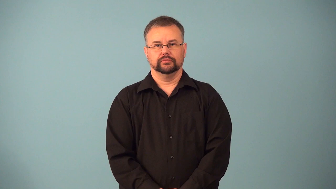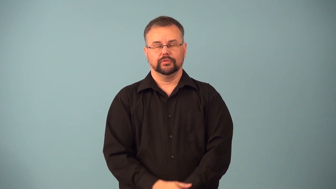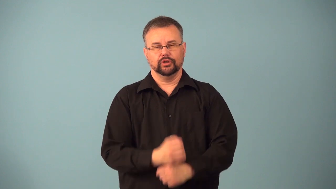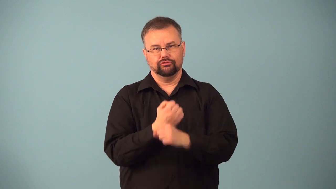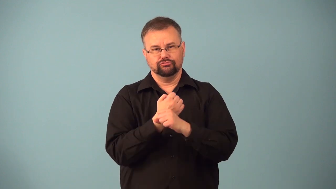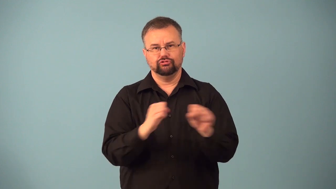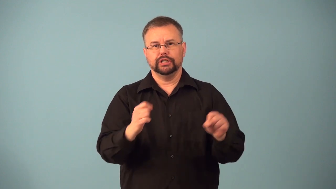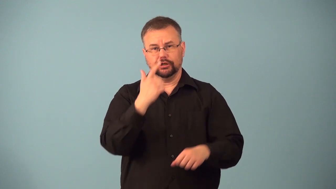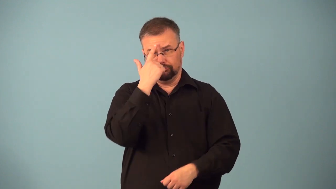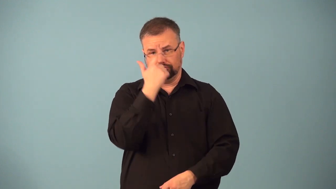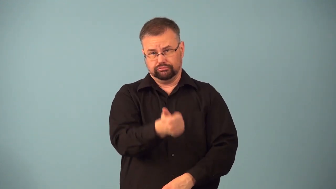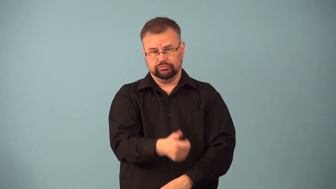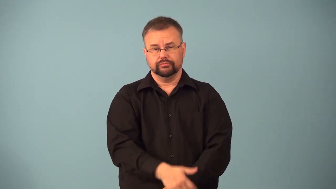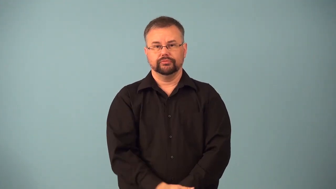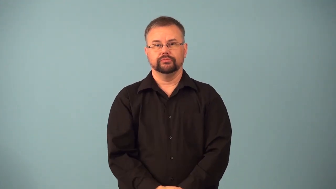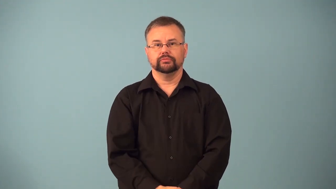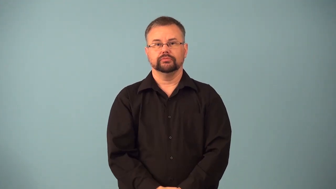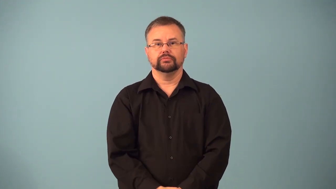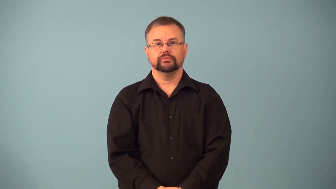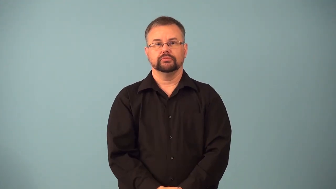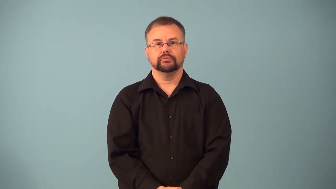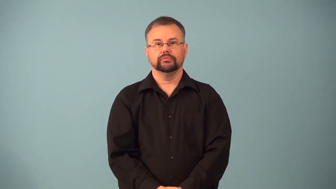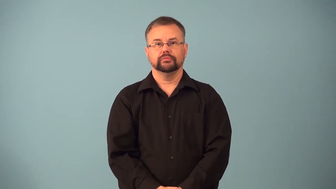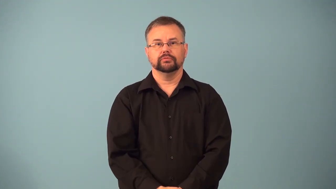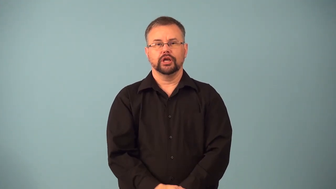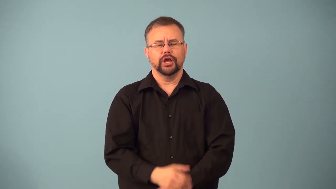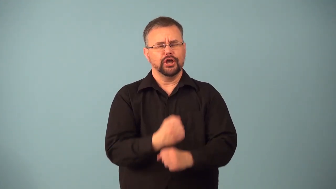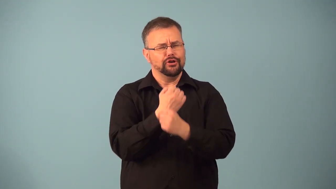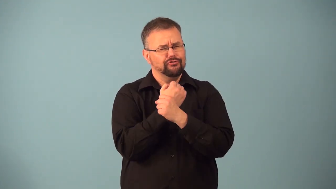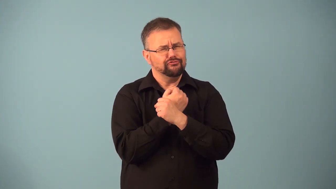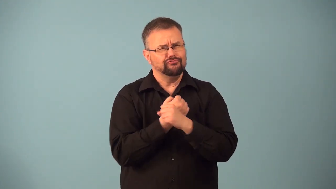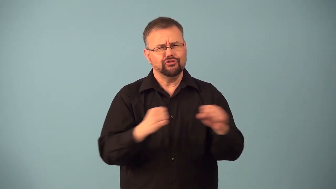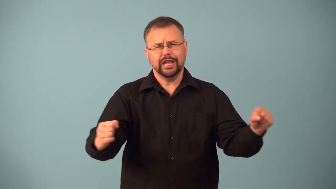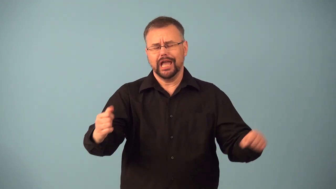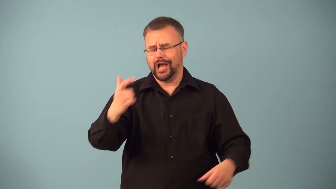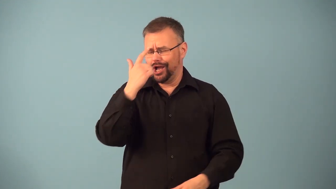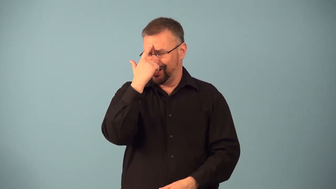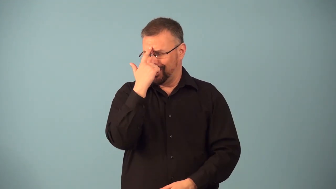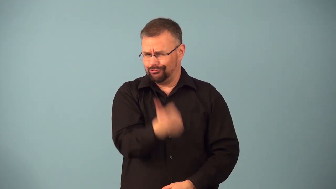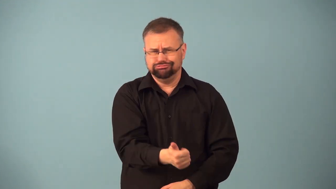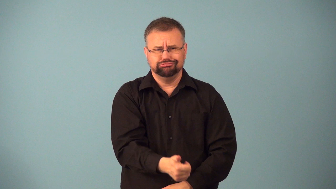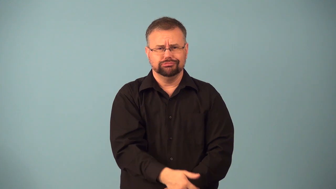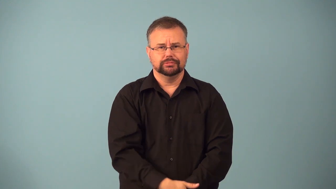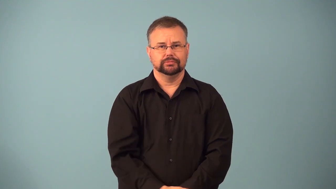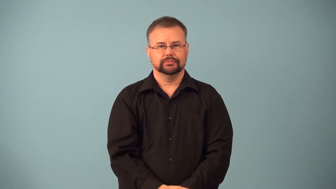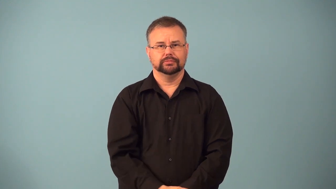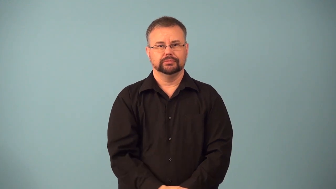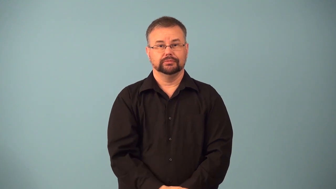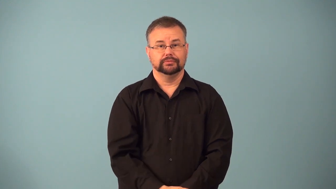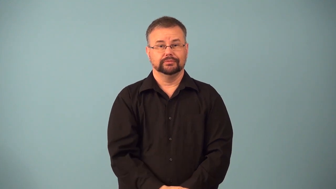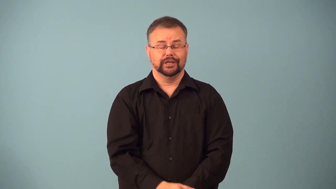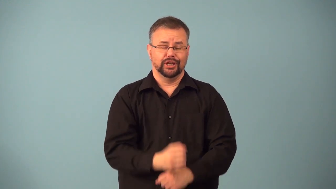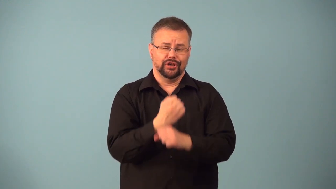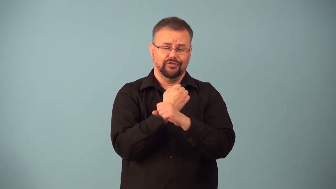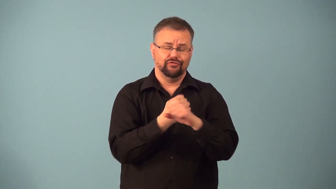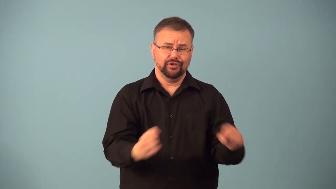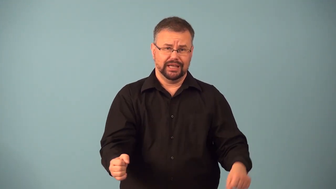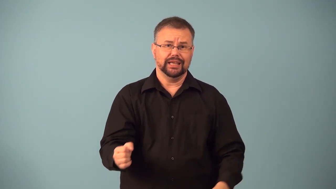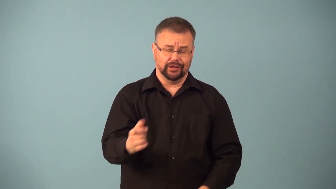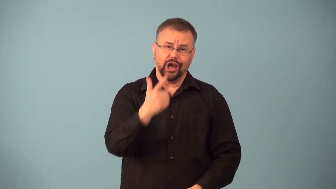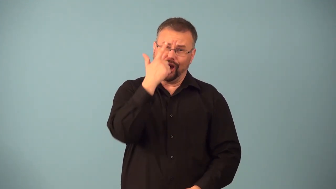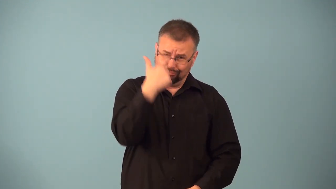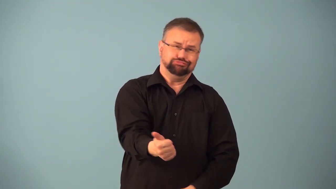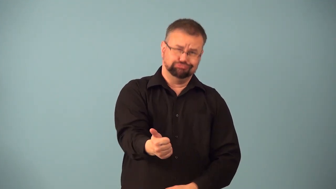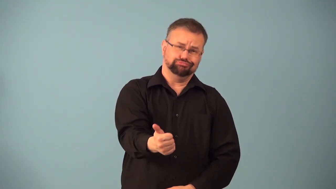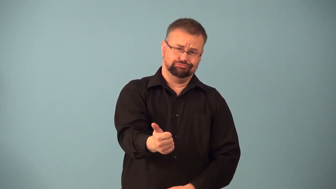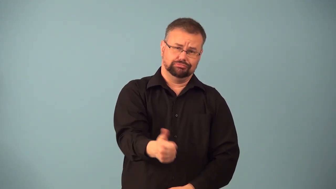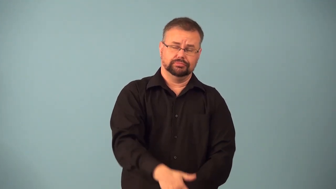free,freer,freest